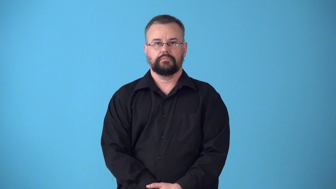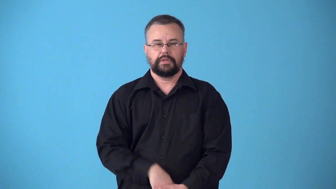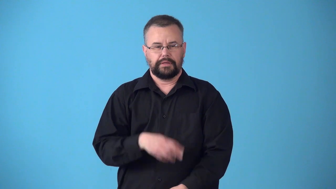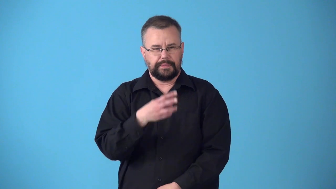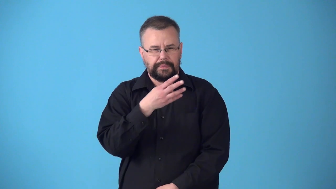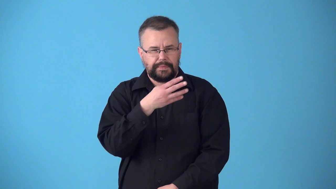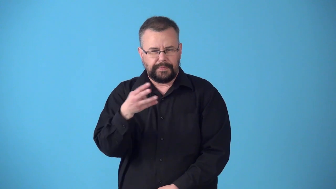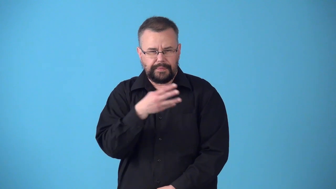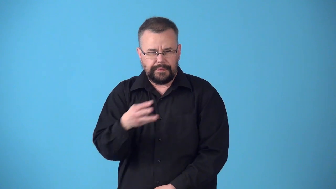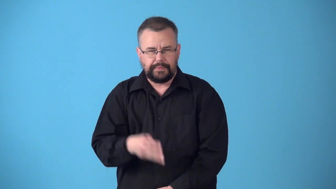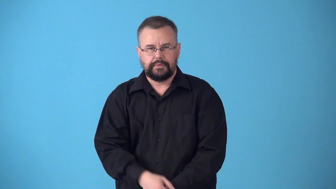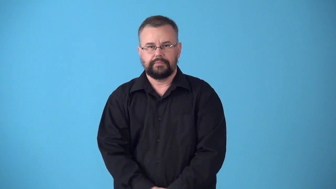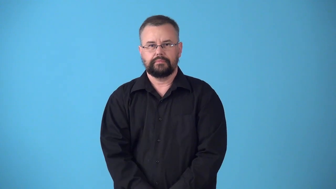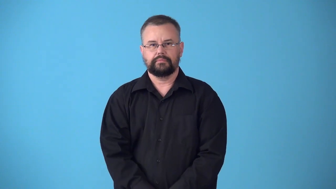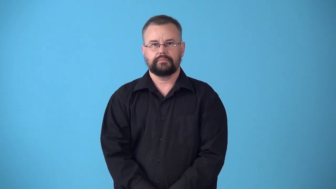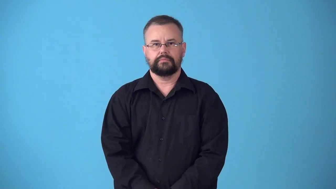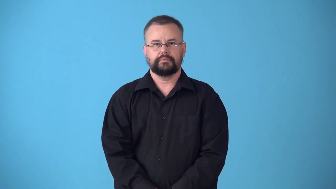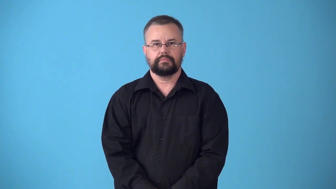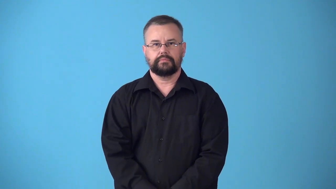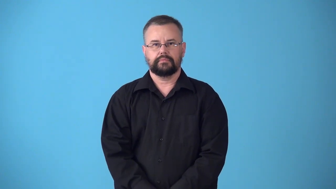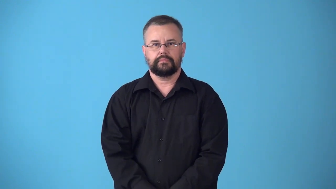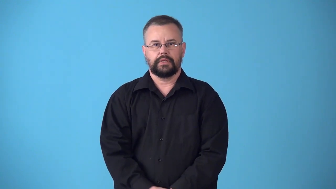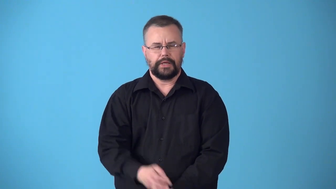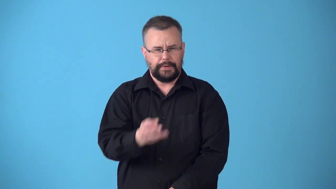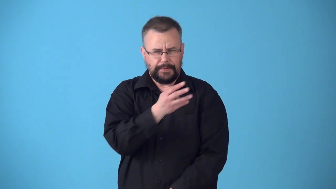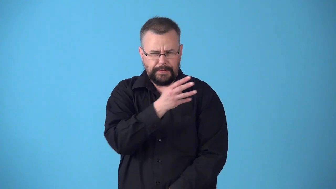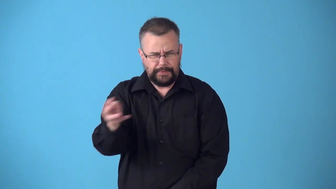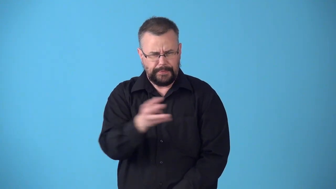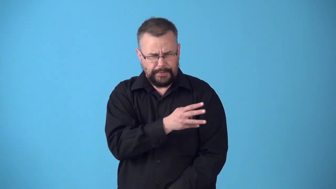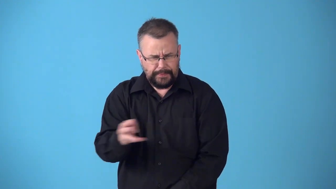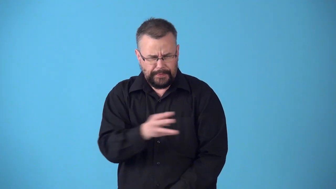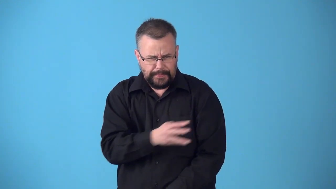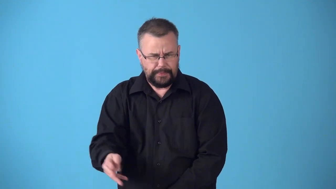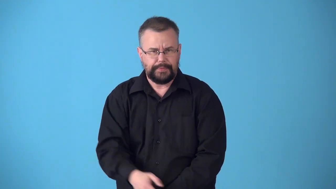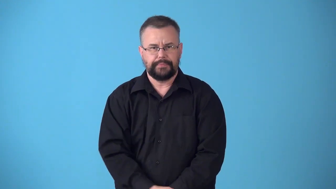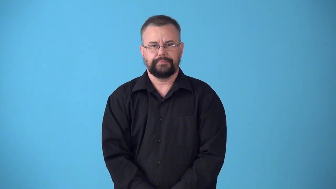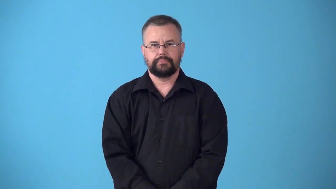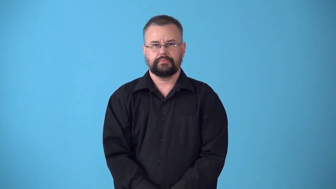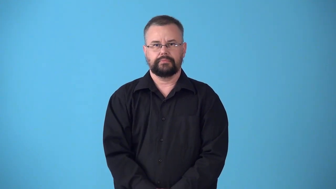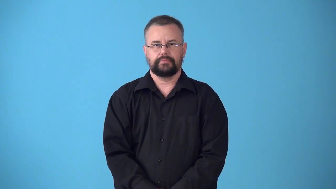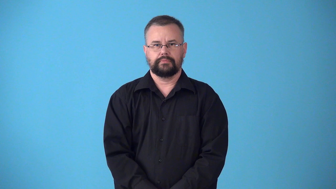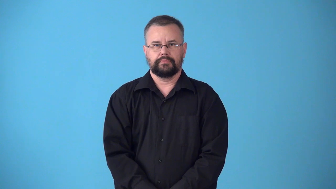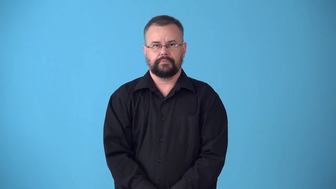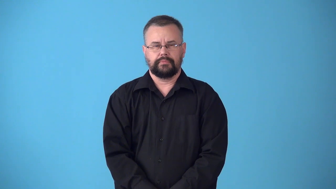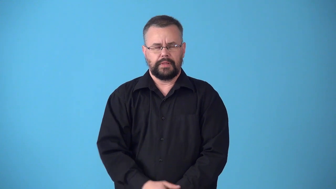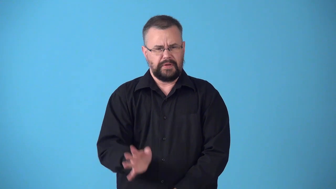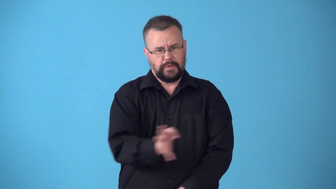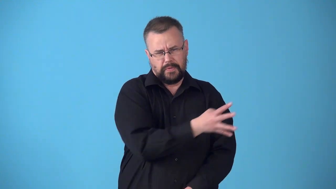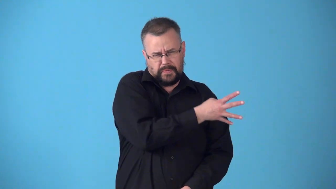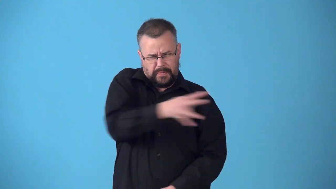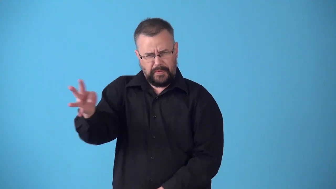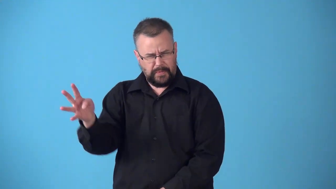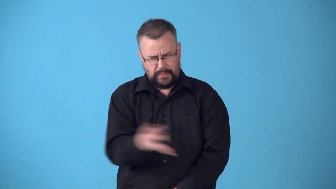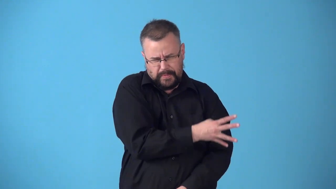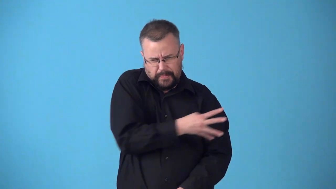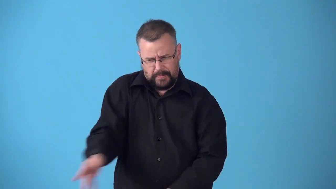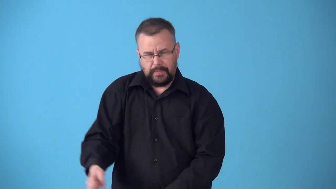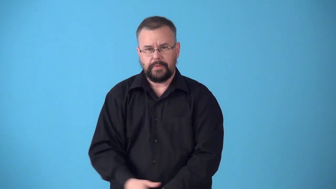streaky